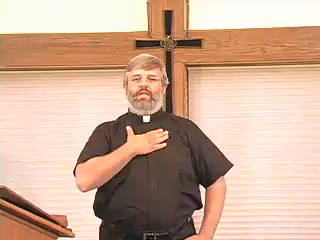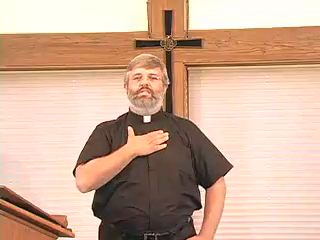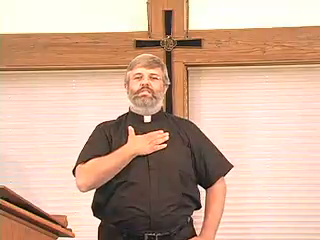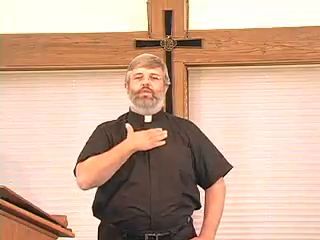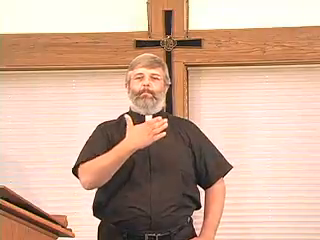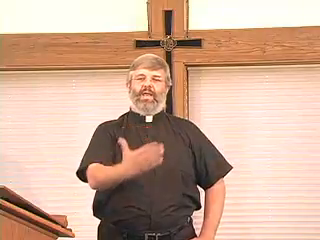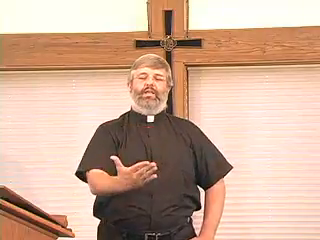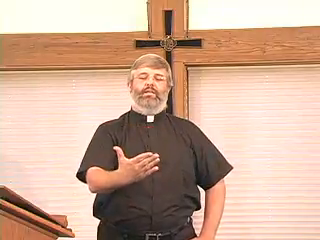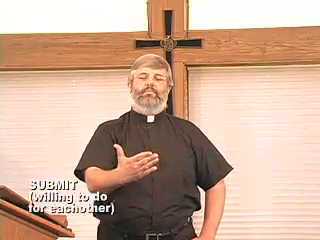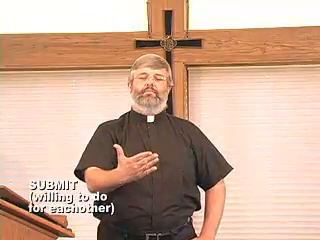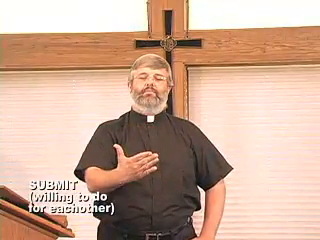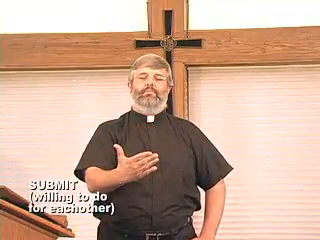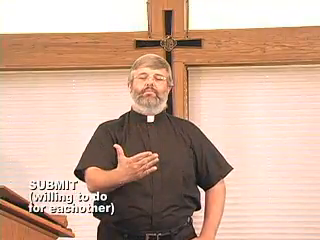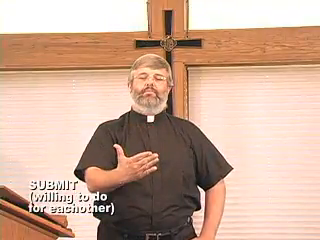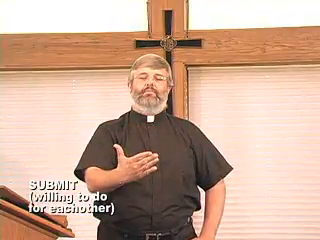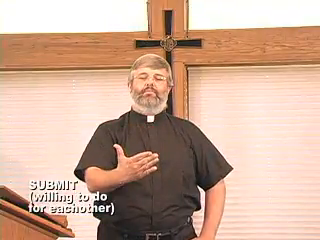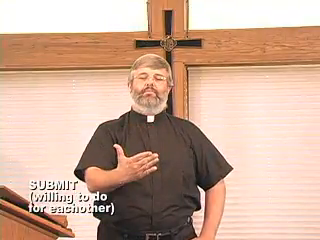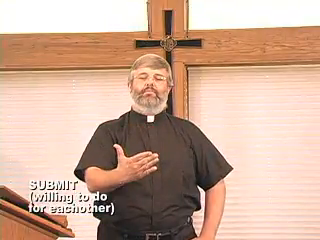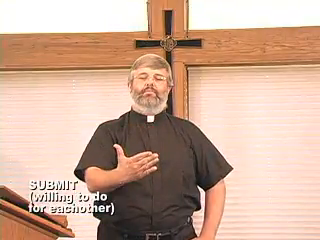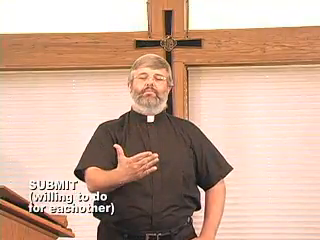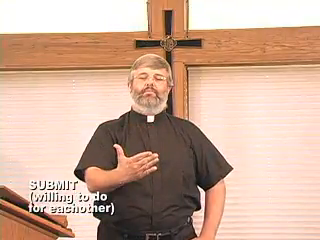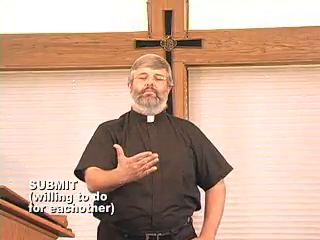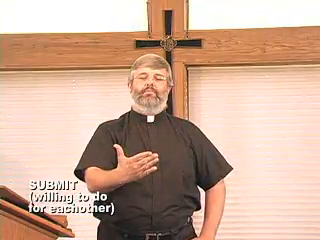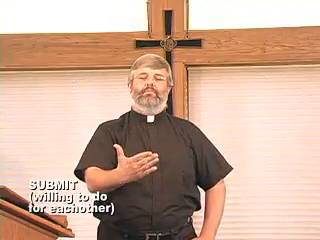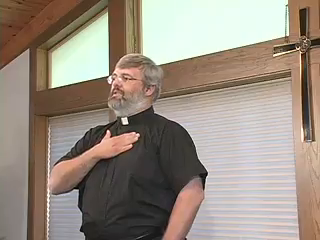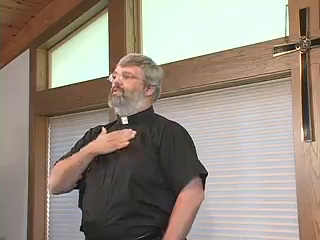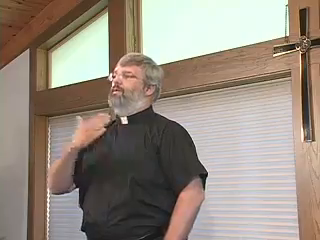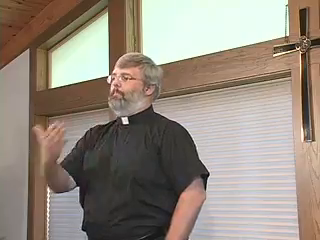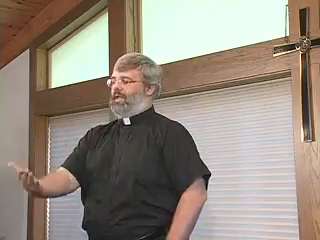SUBMIT